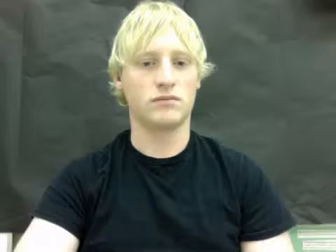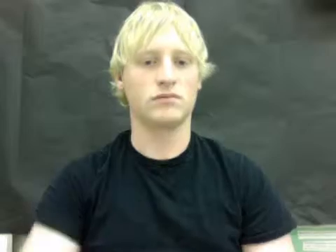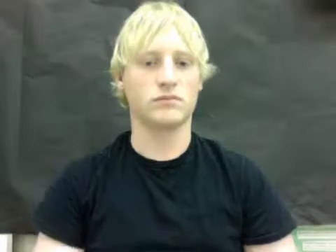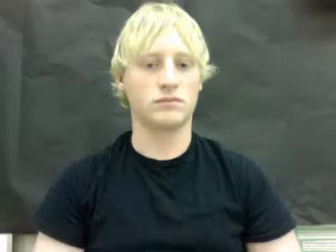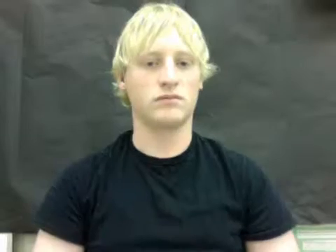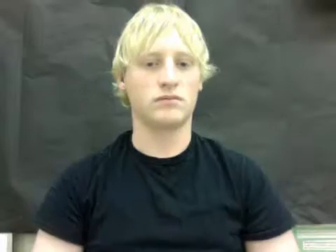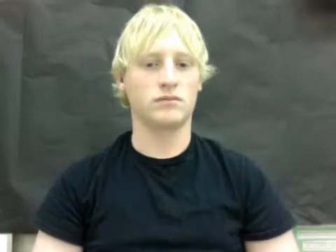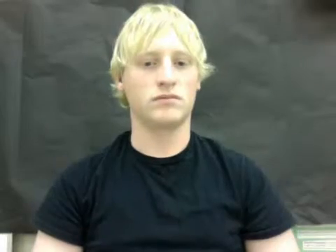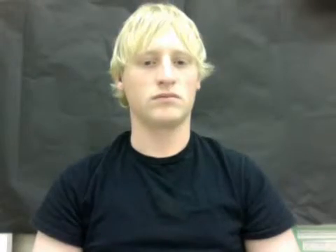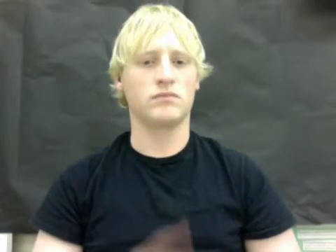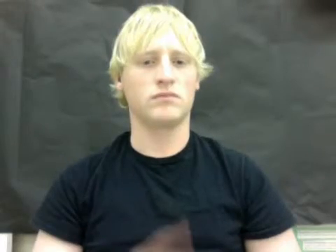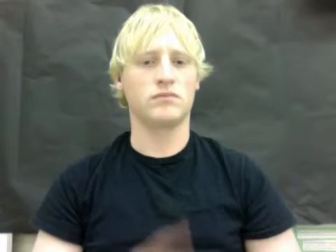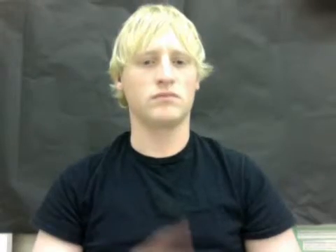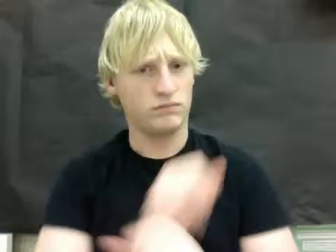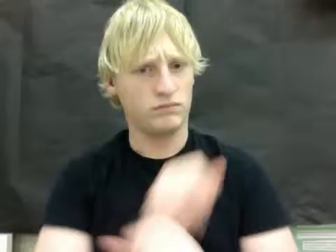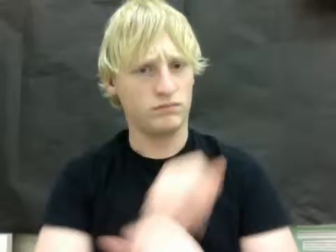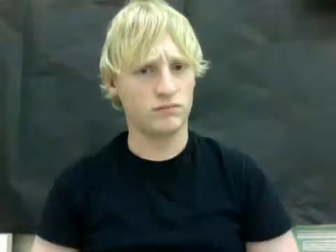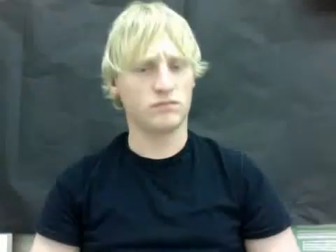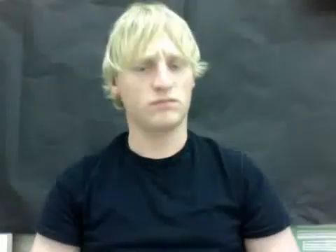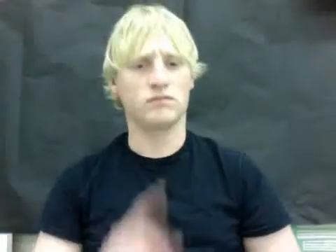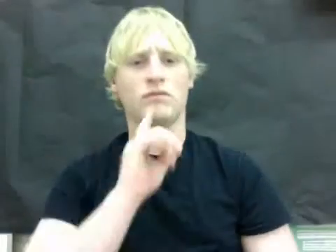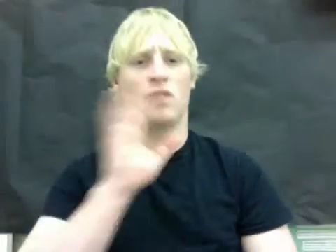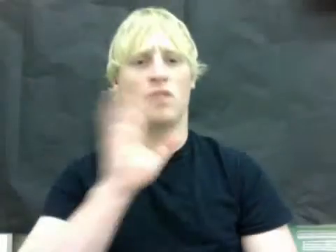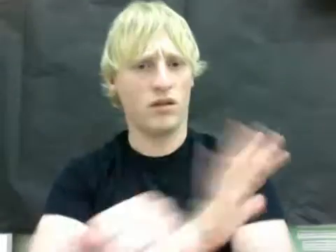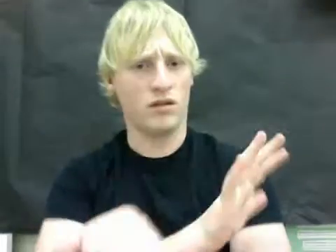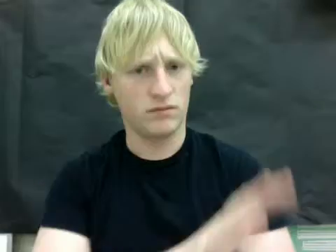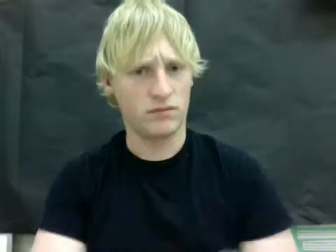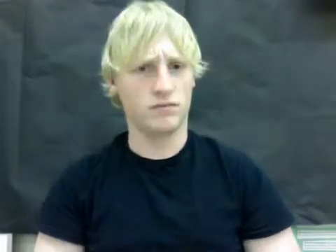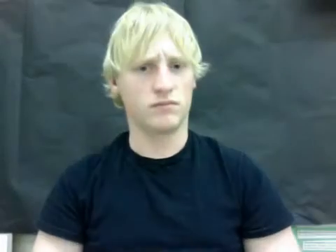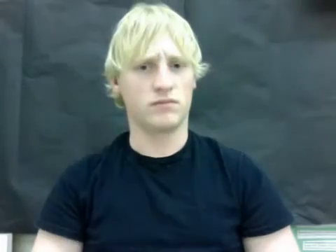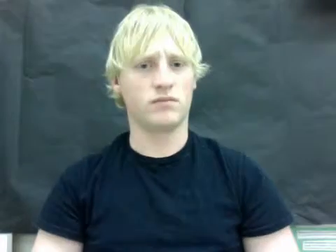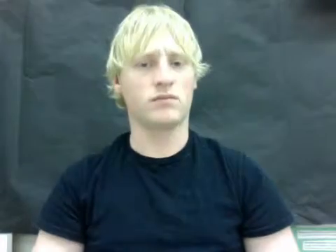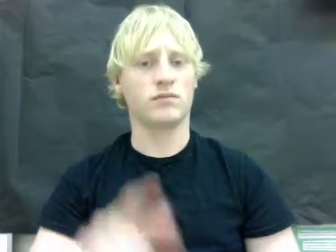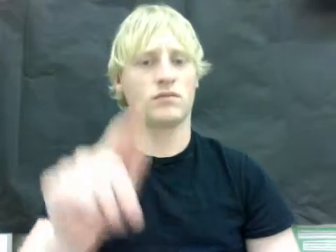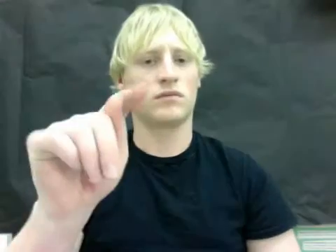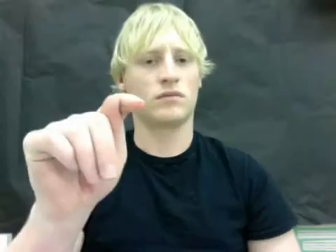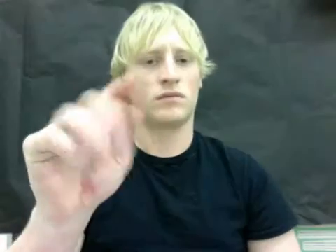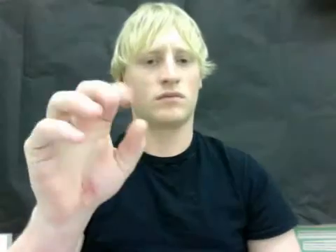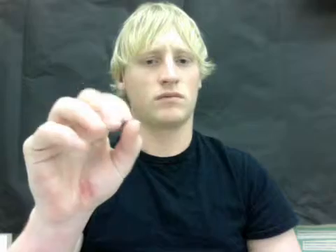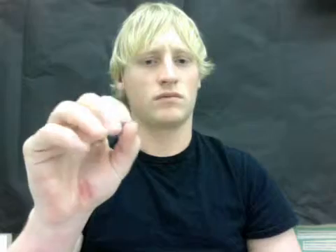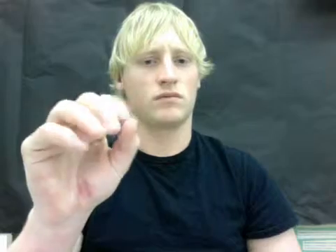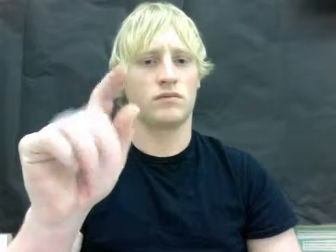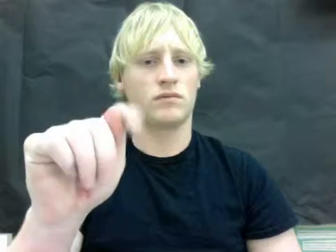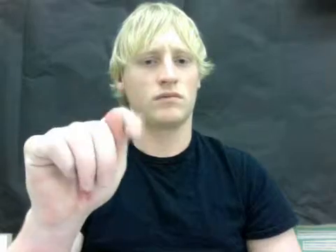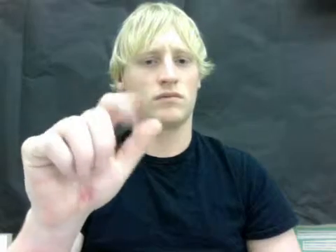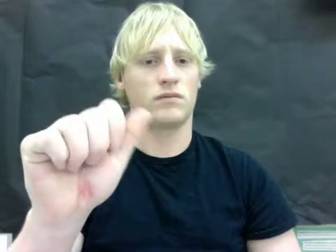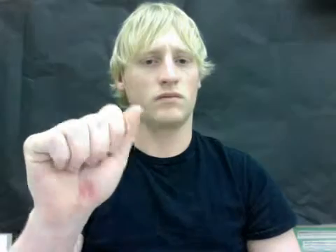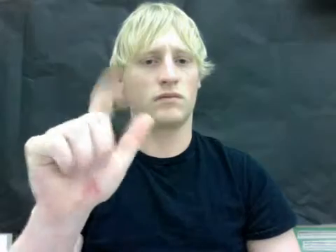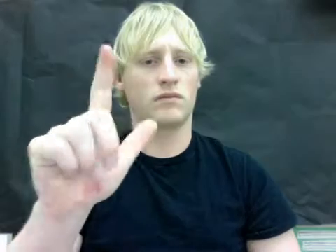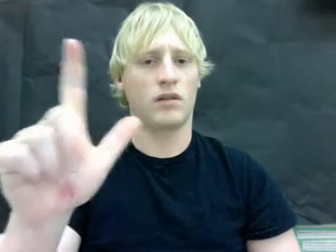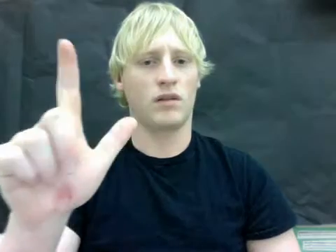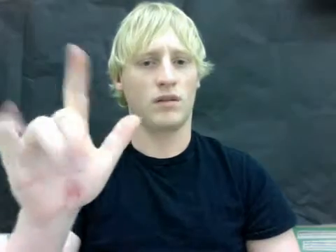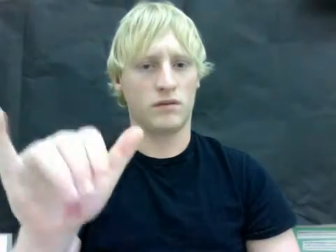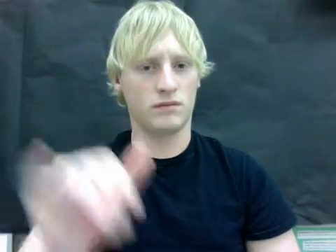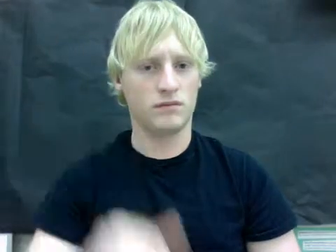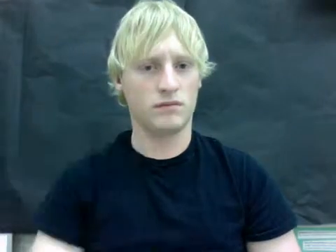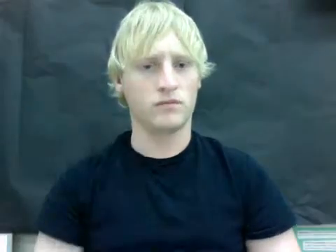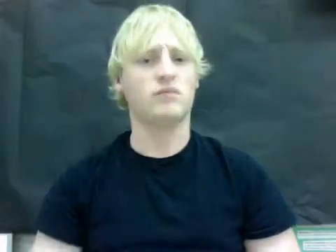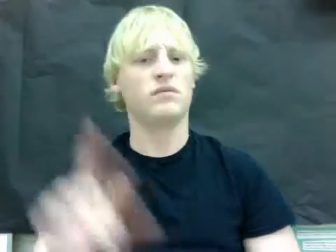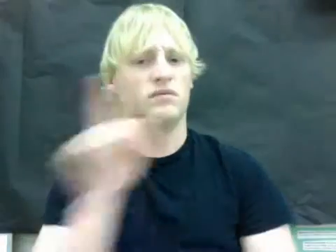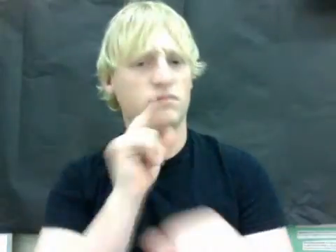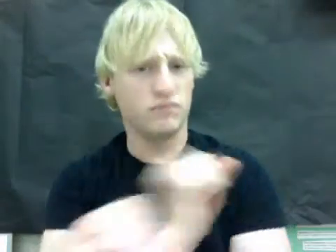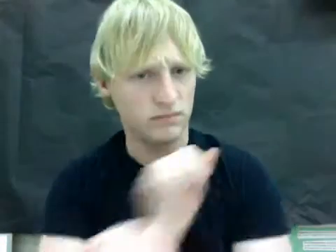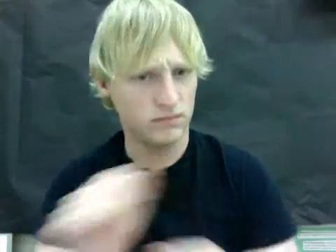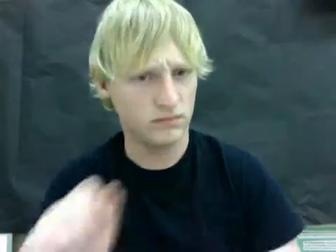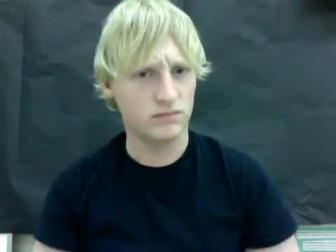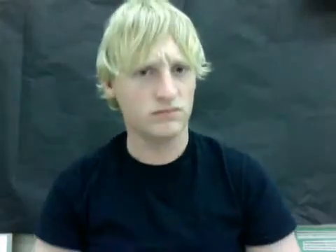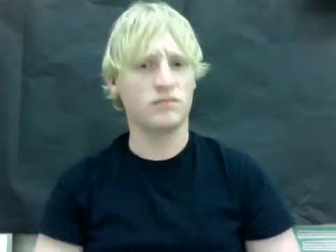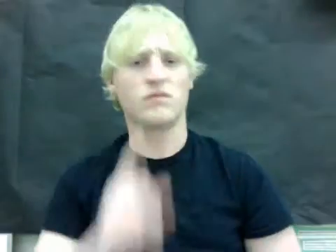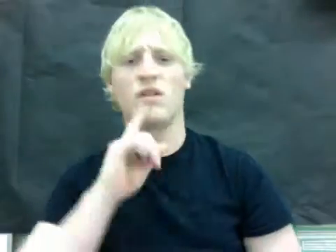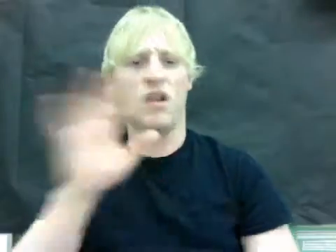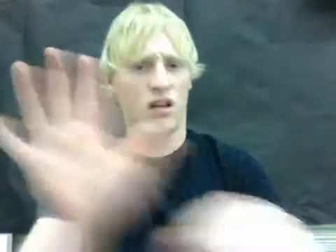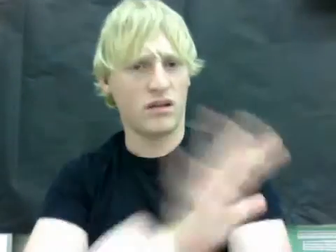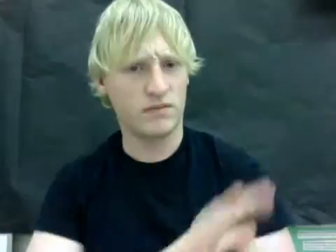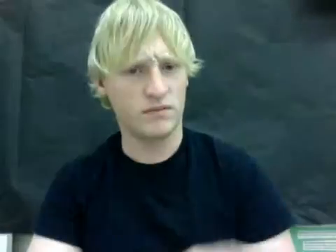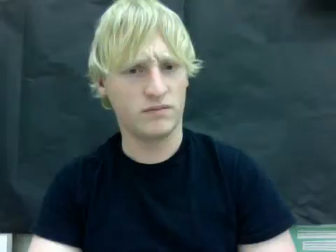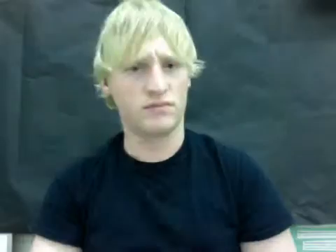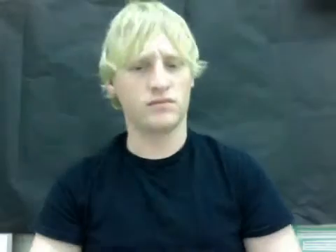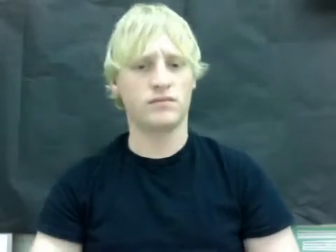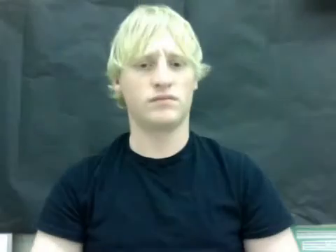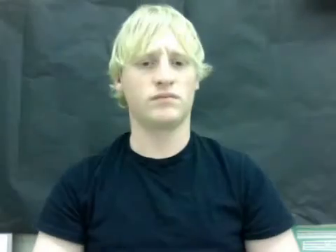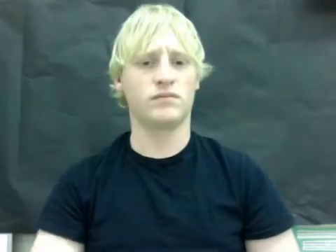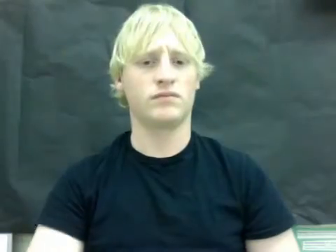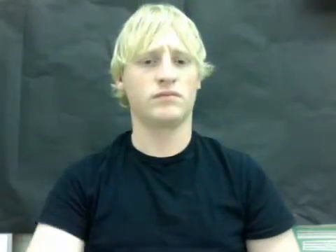totally